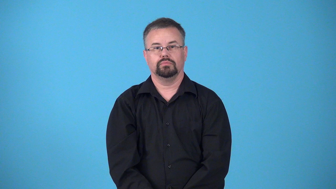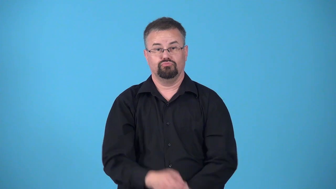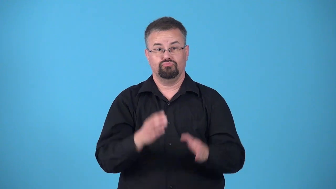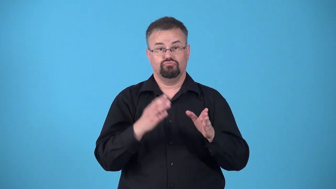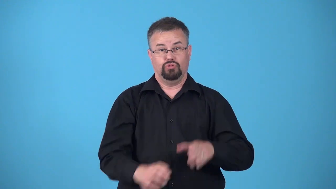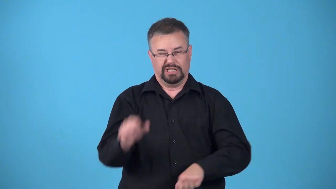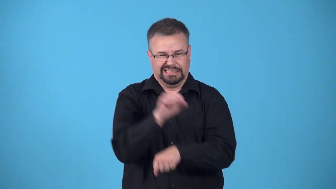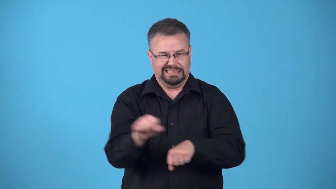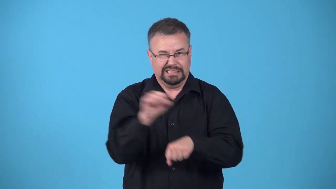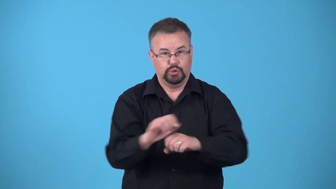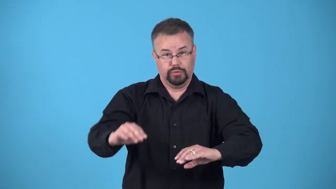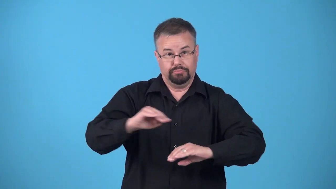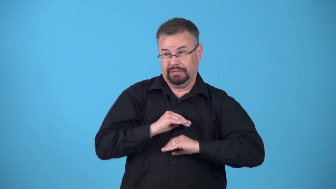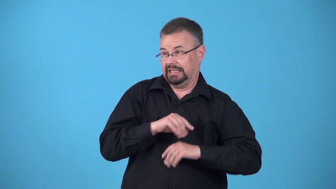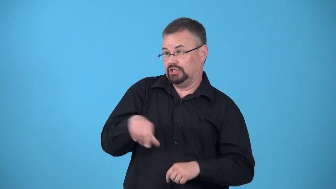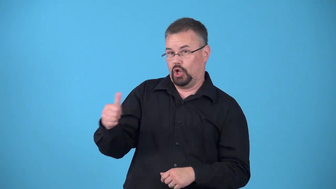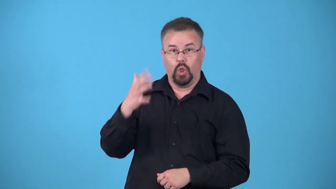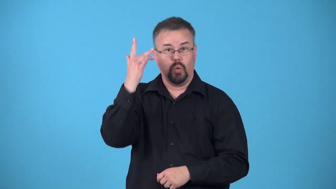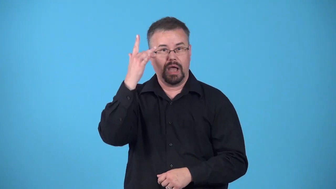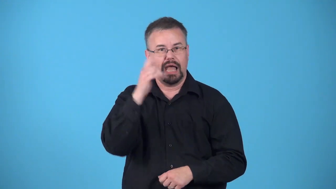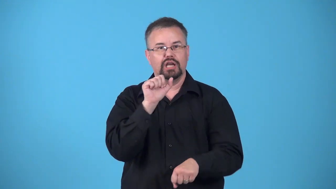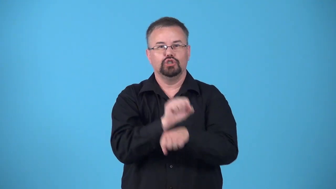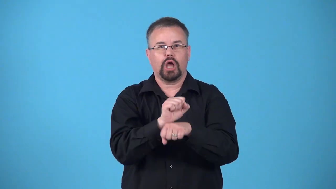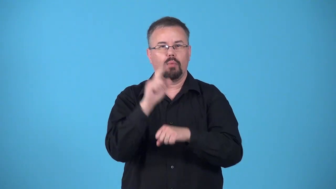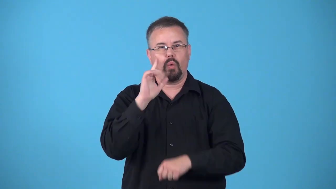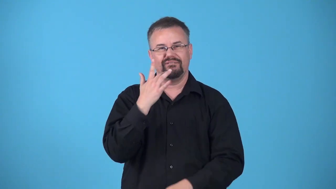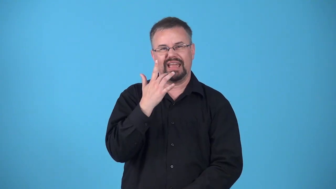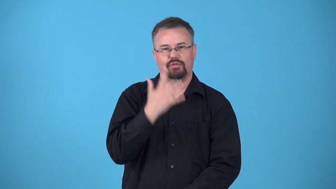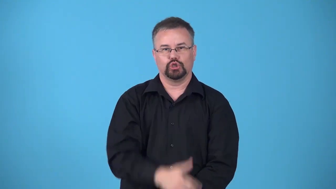lap dog